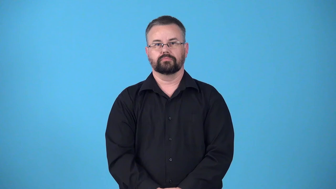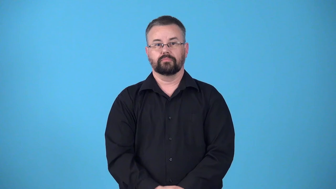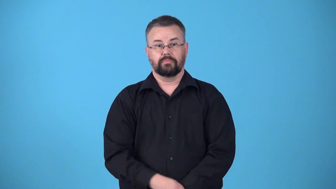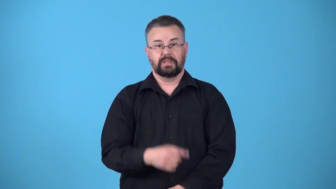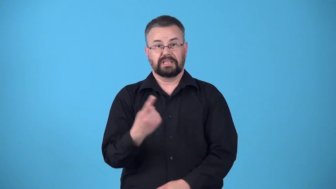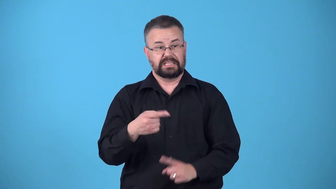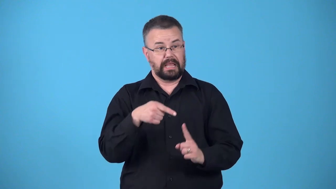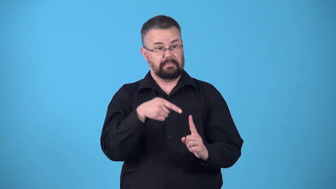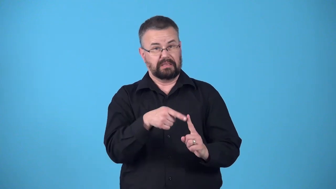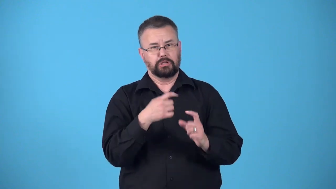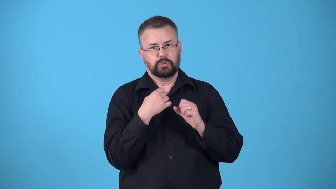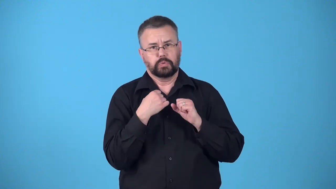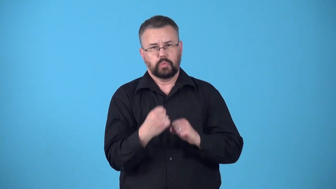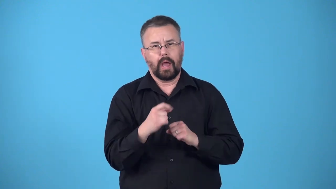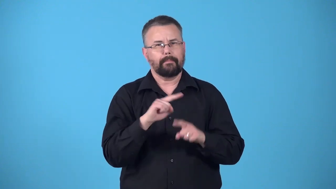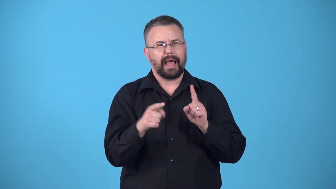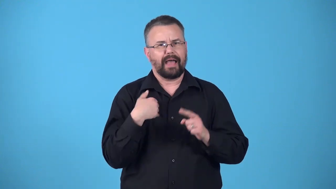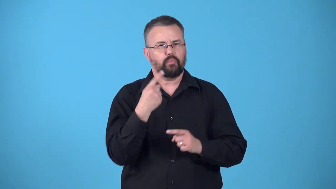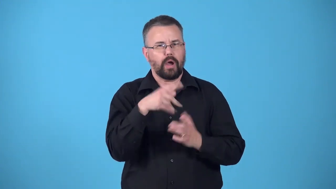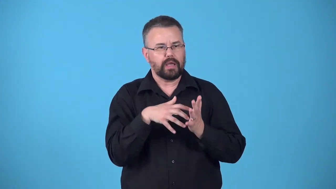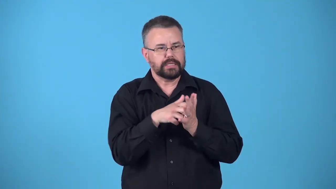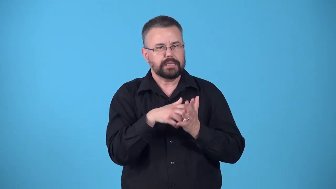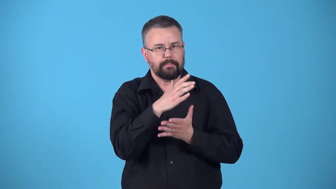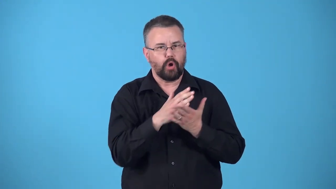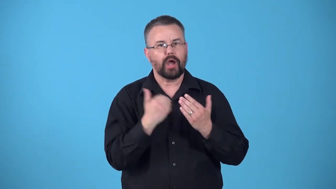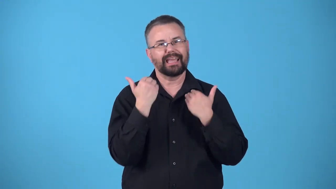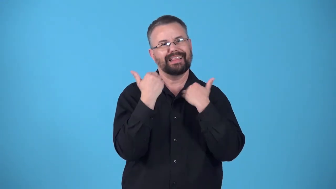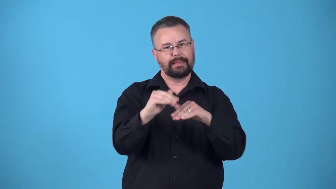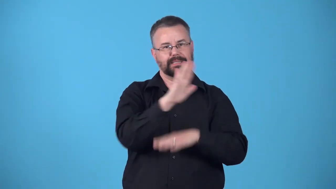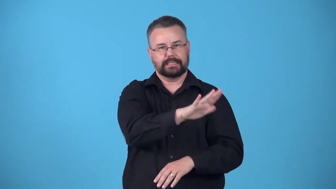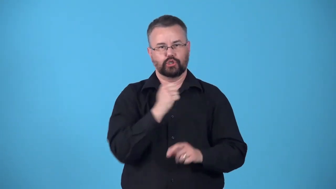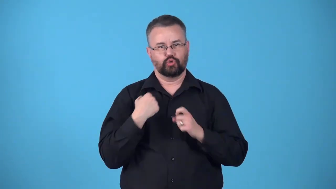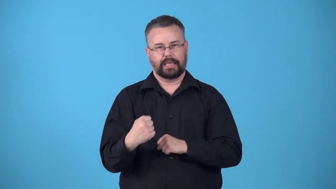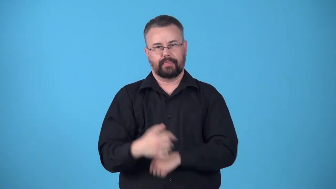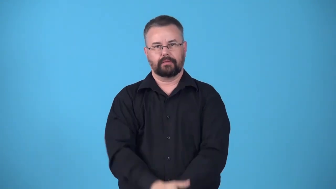chain is only as strong as it's weakest link